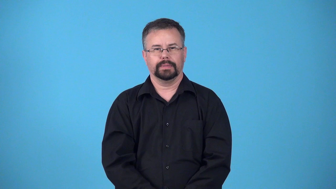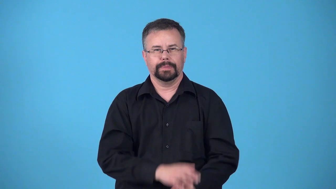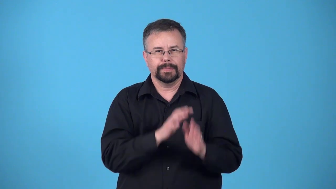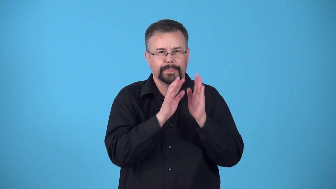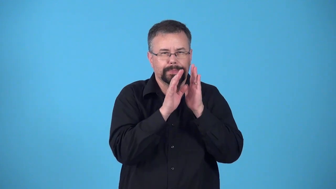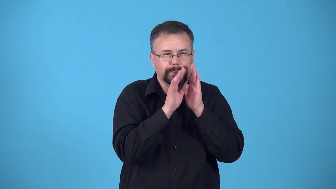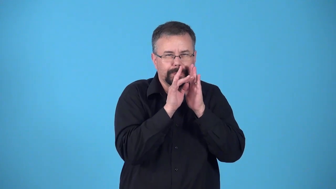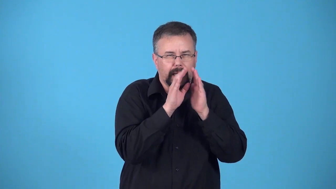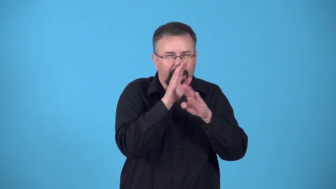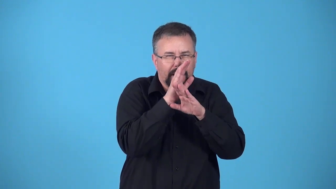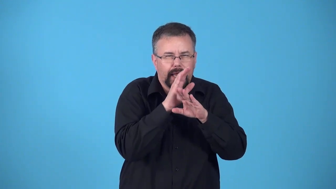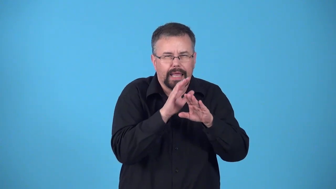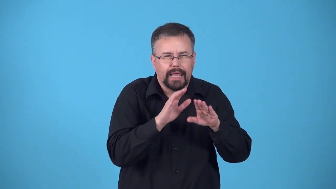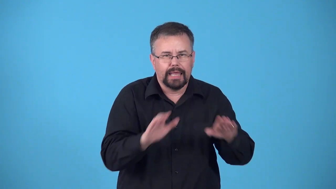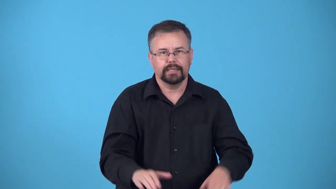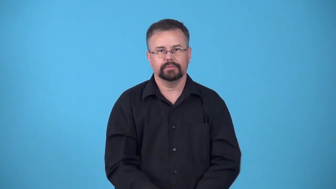under your breath